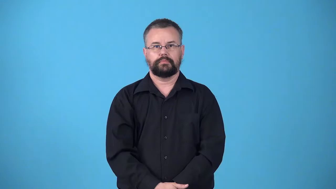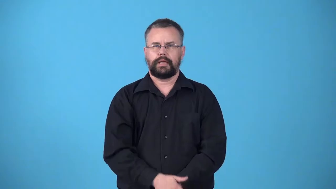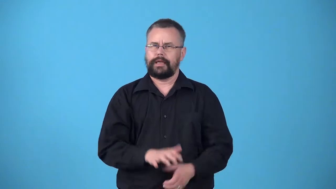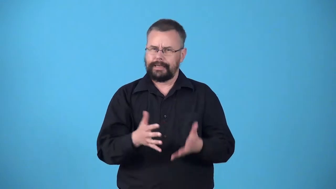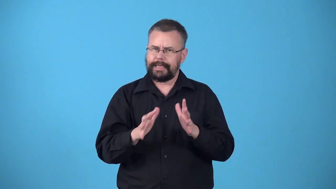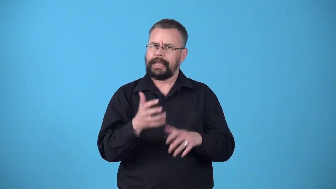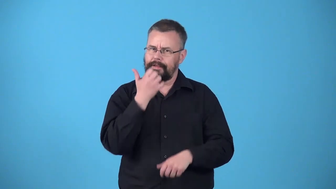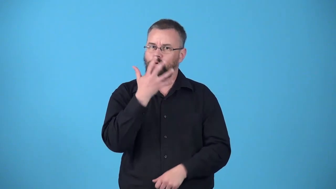warmish